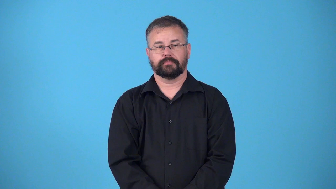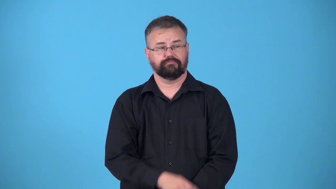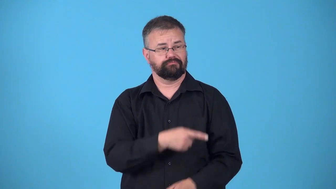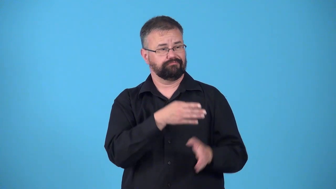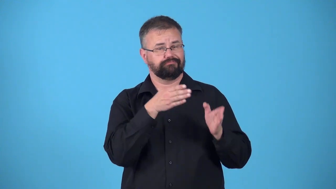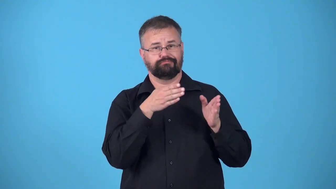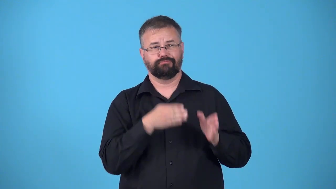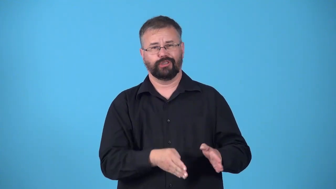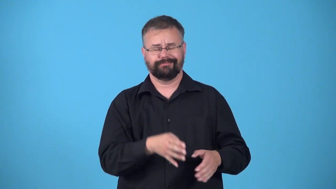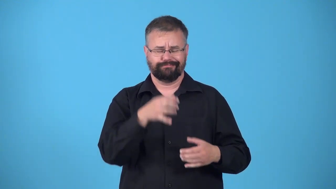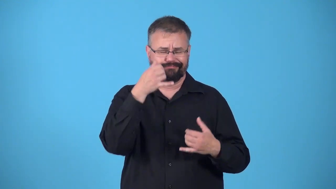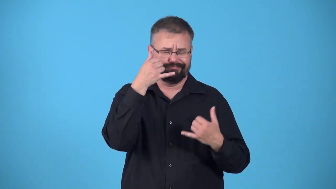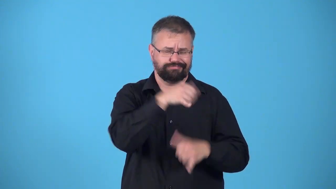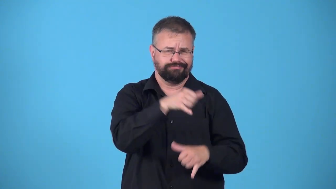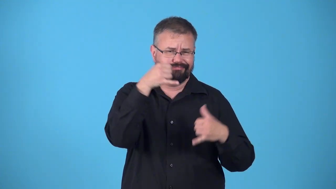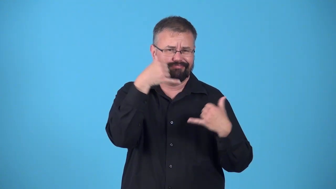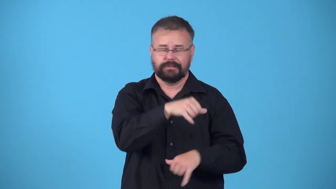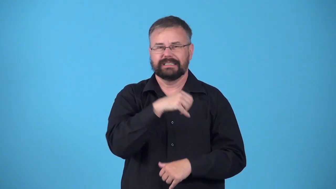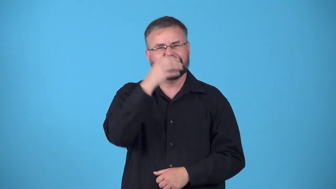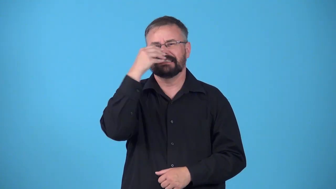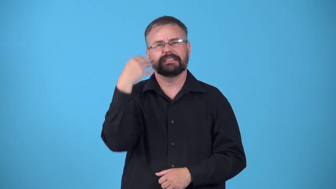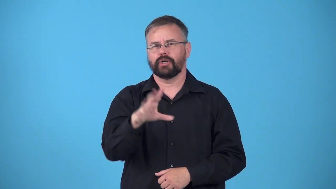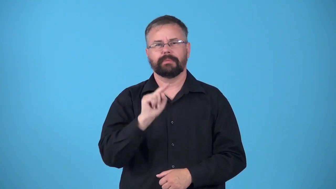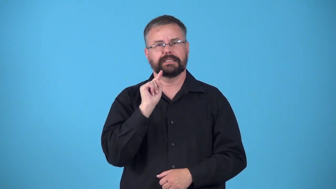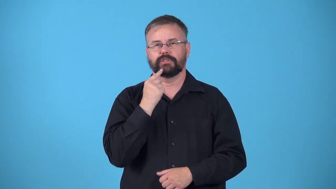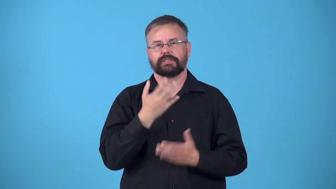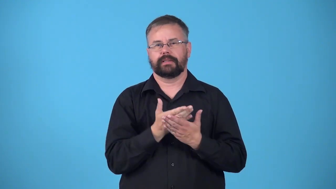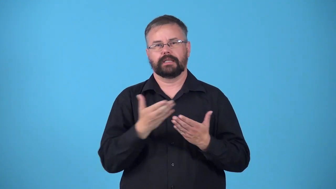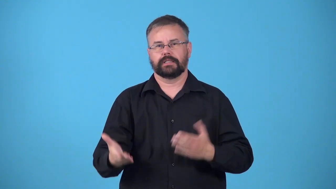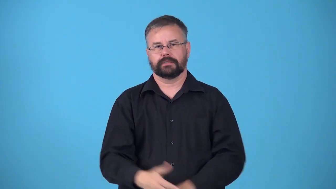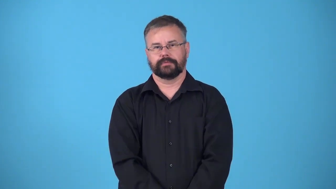dizzy